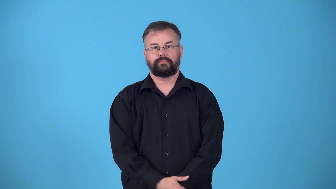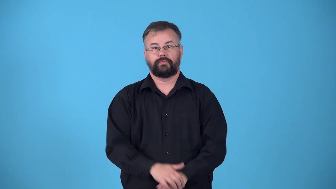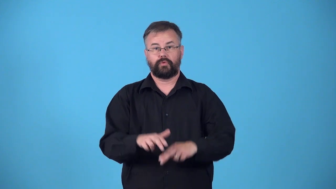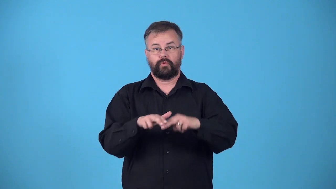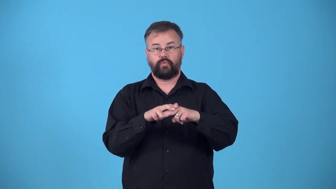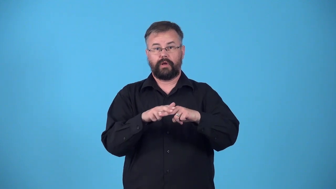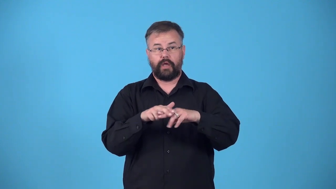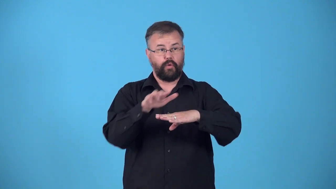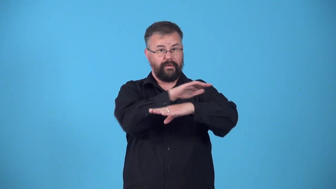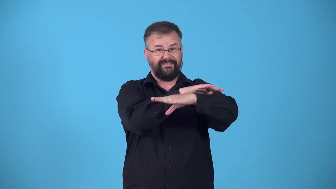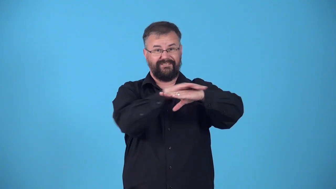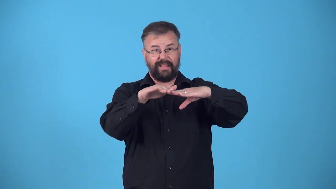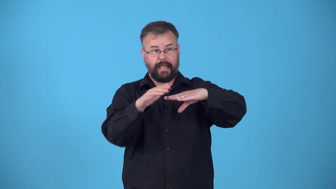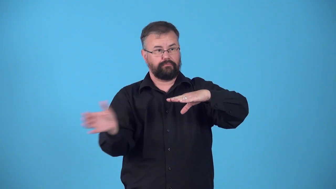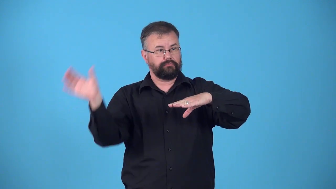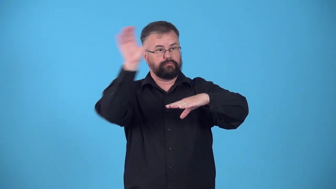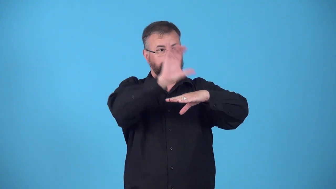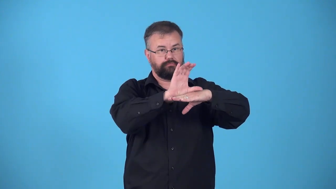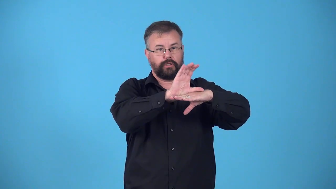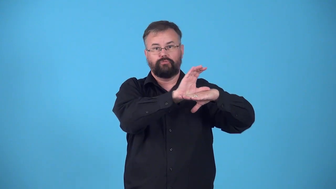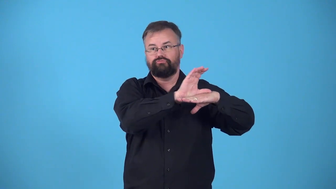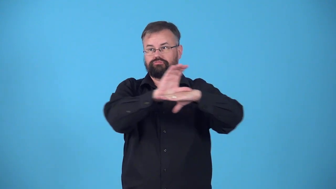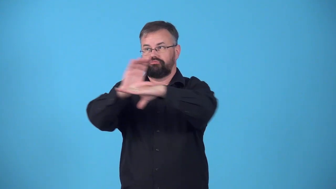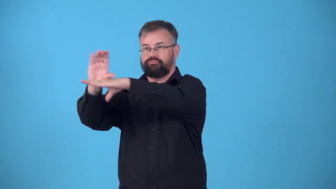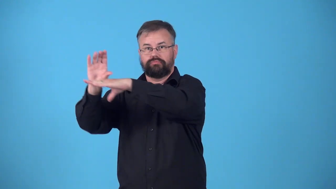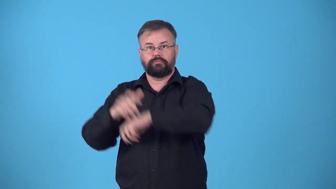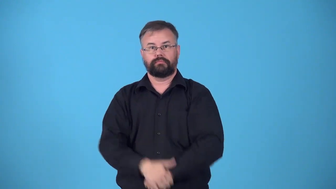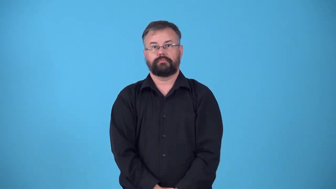piggyback